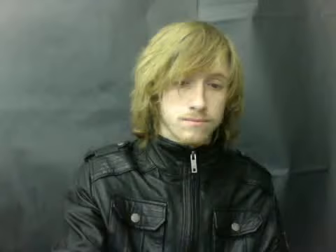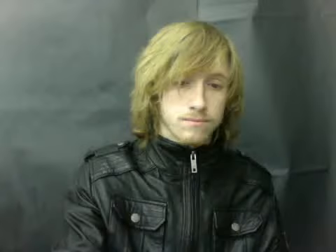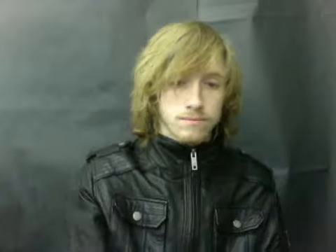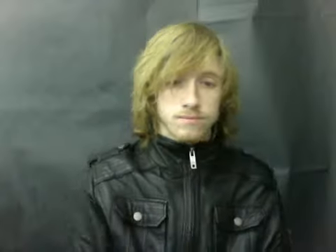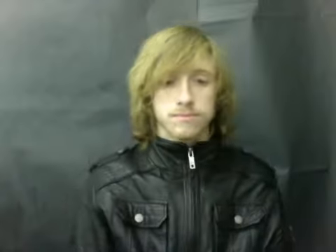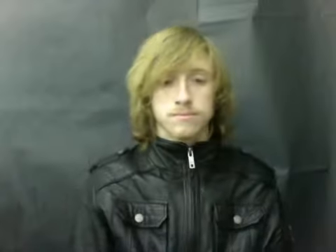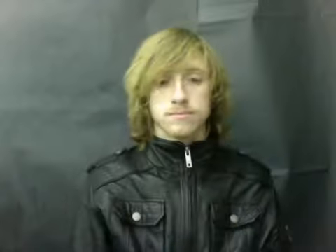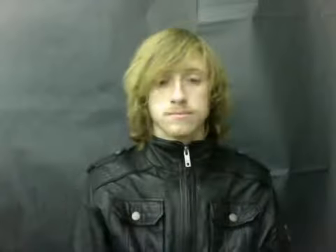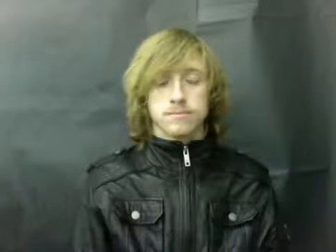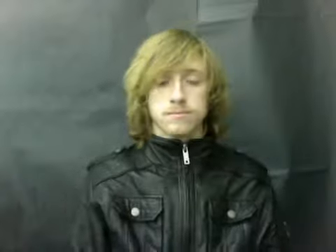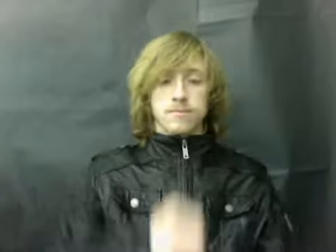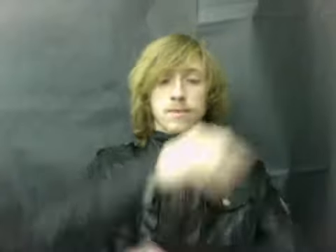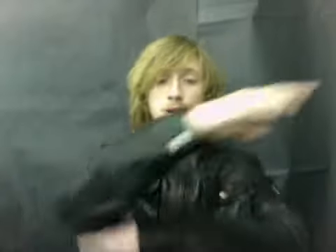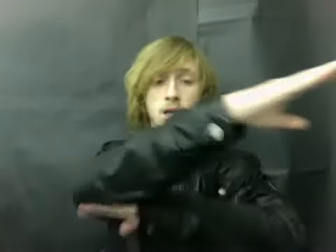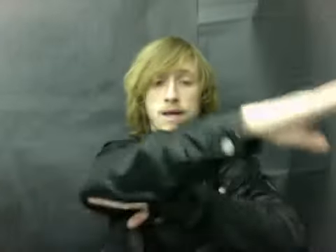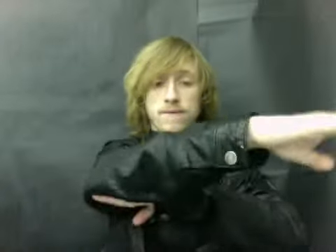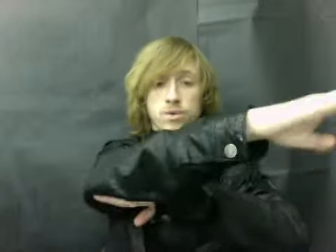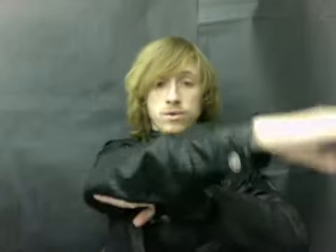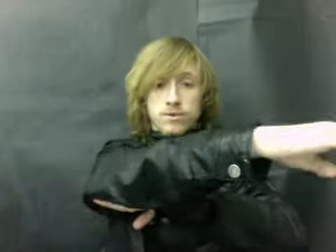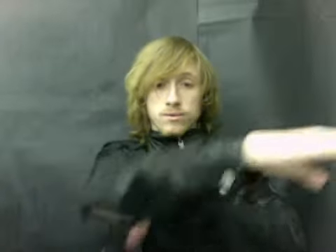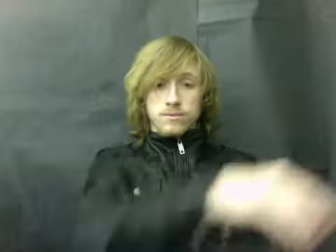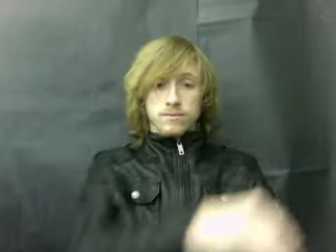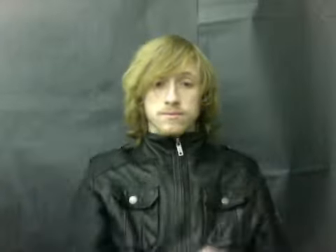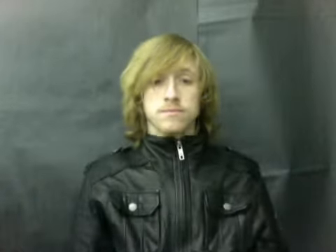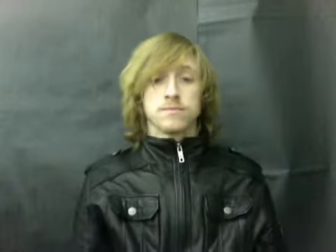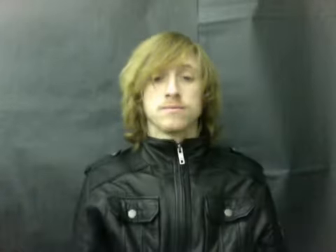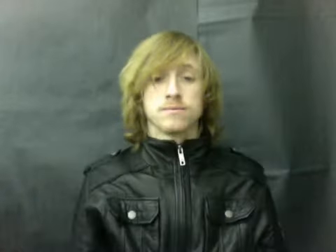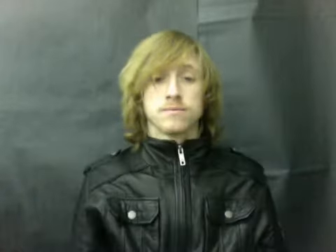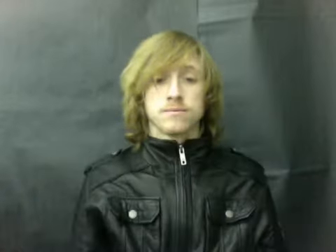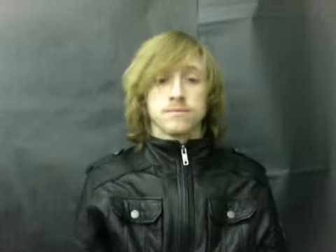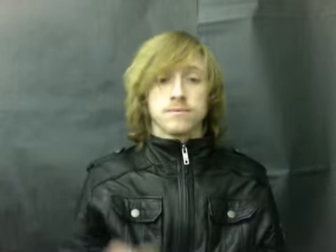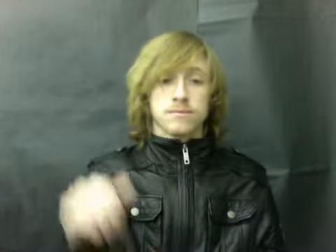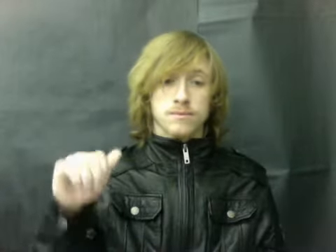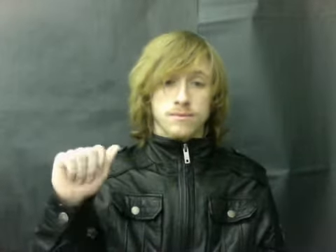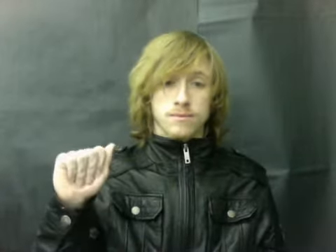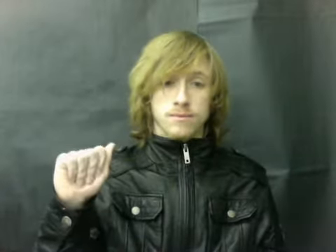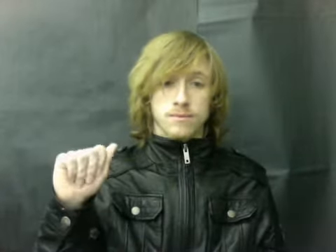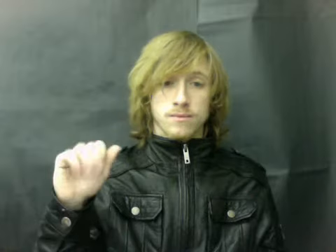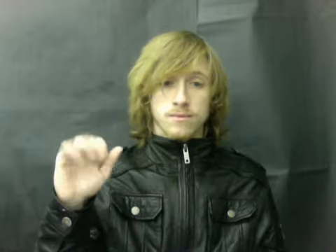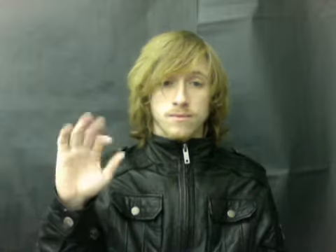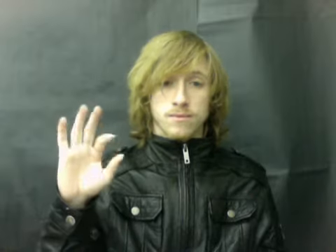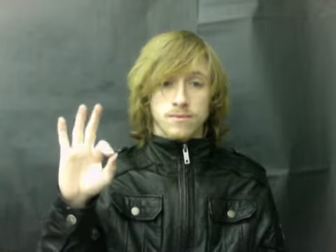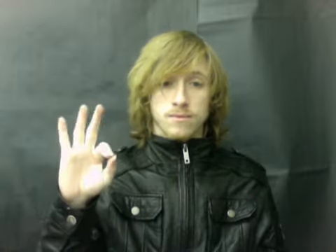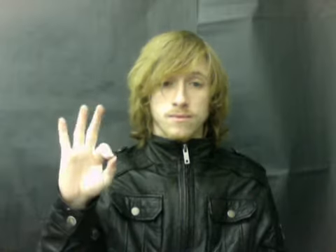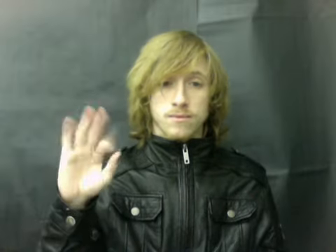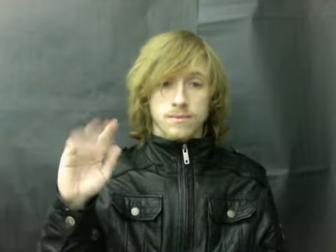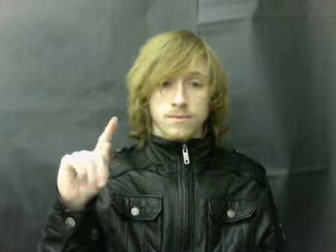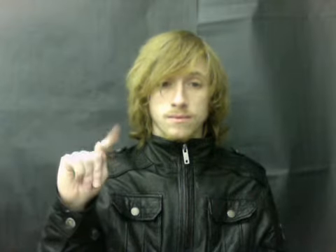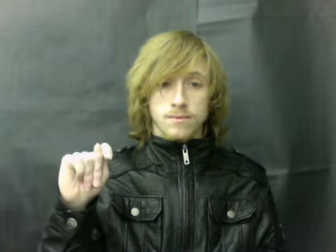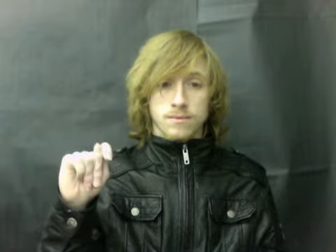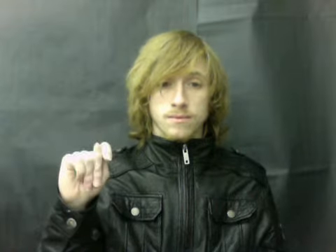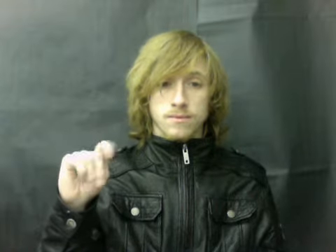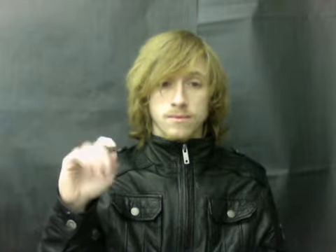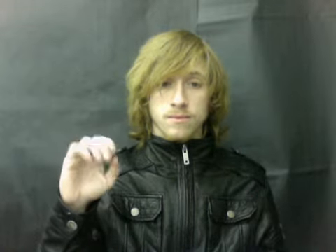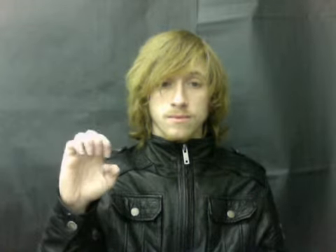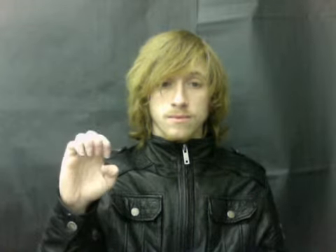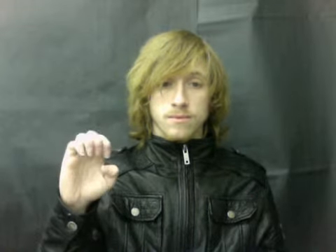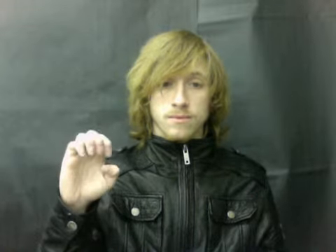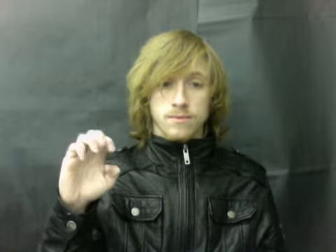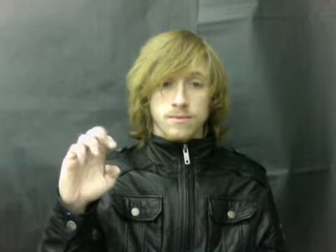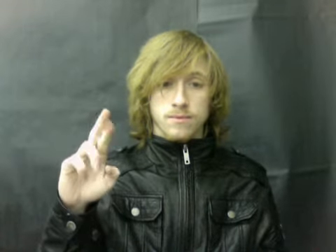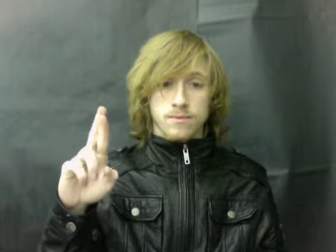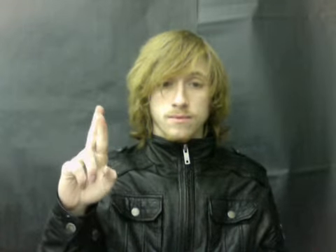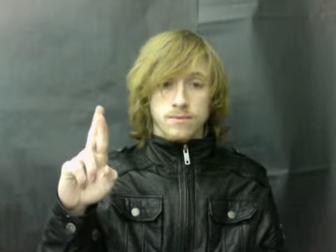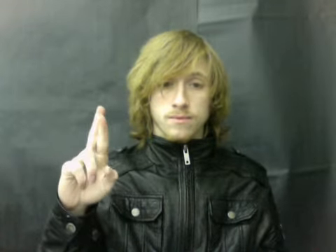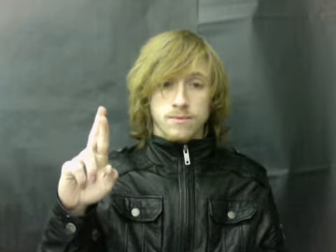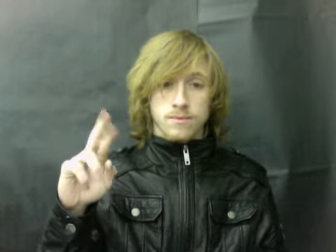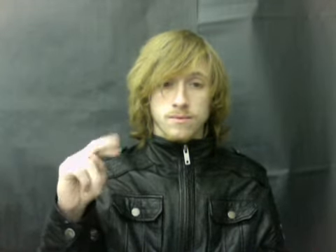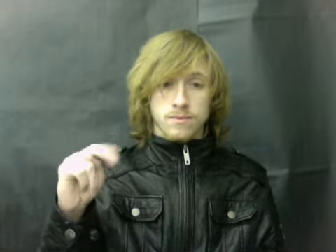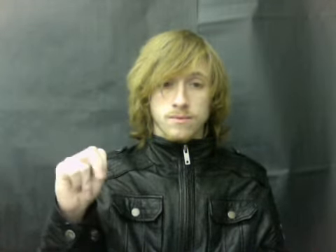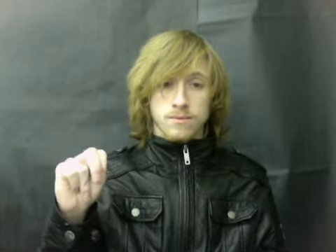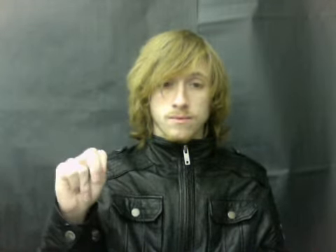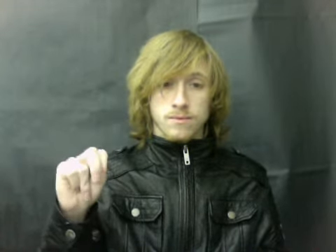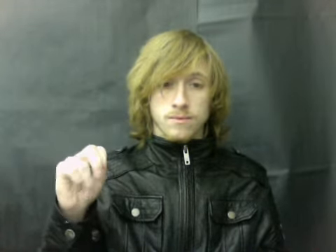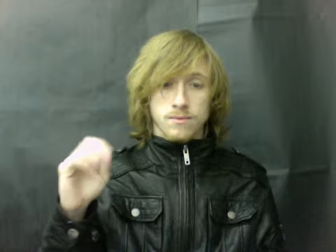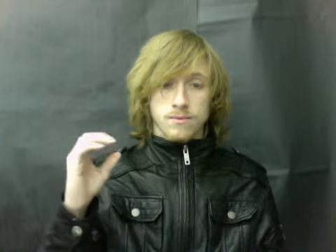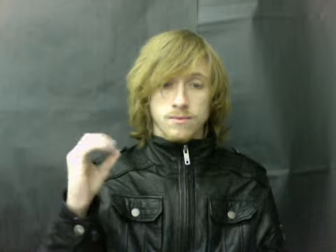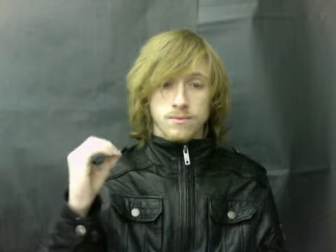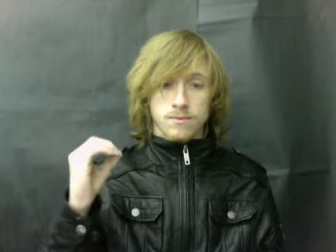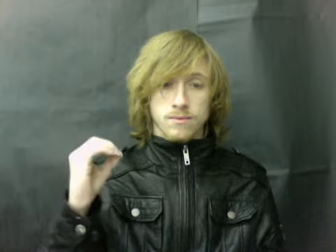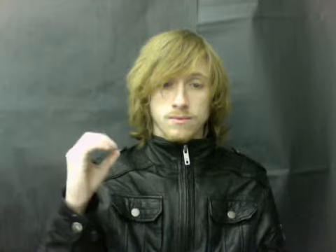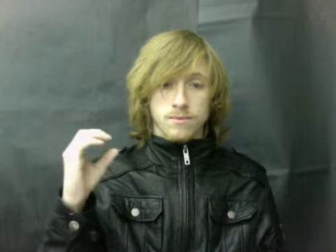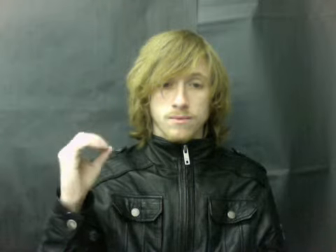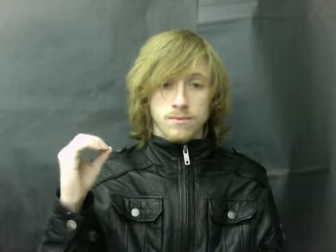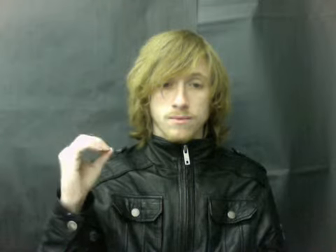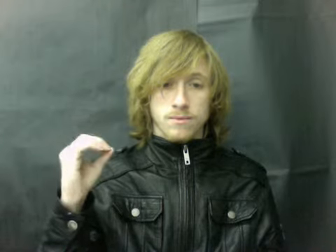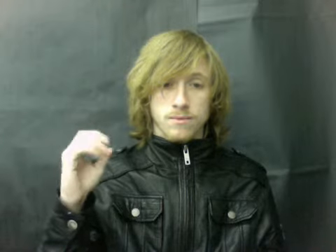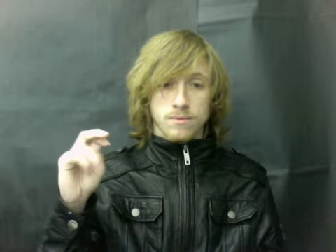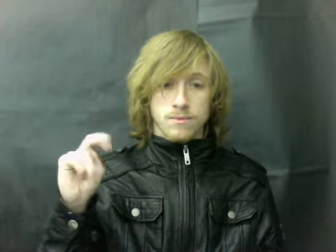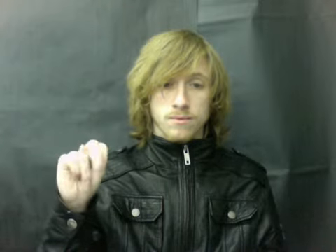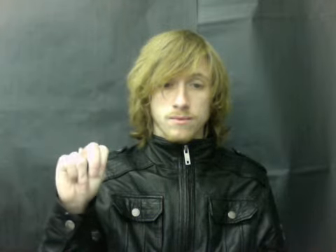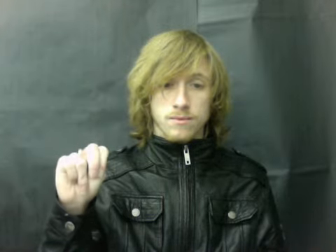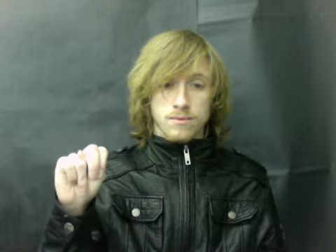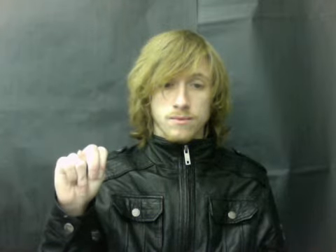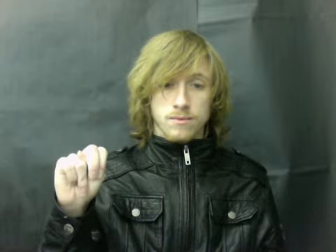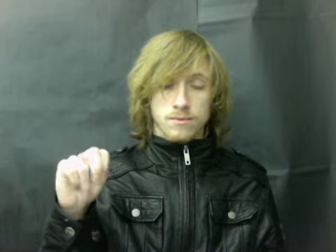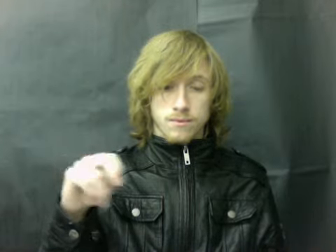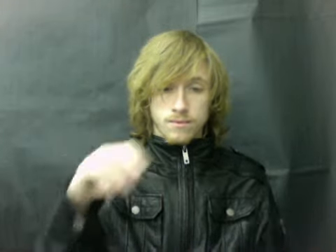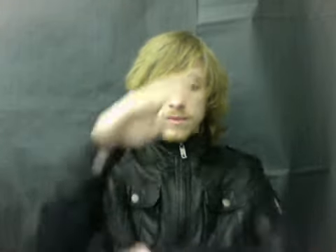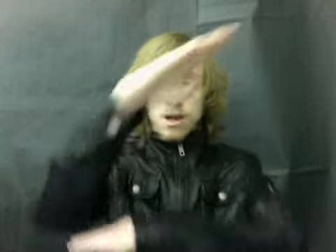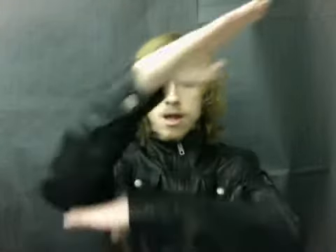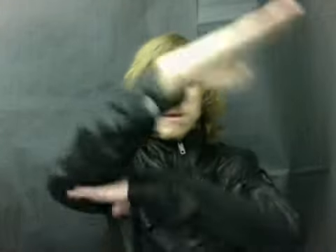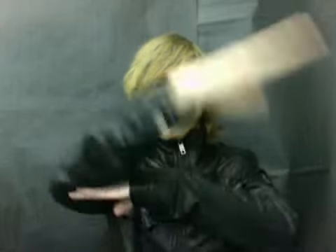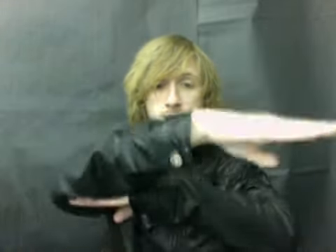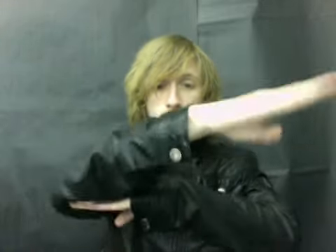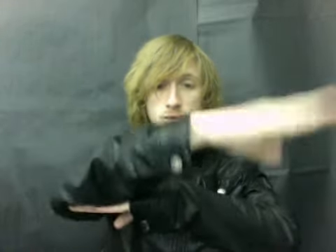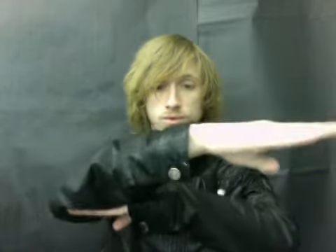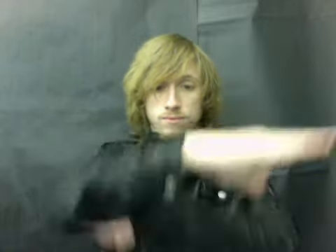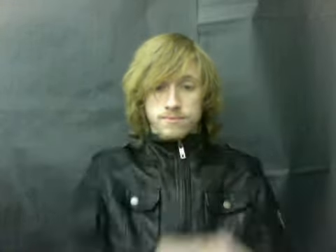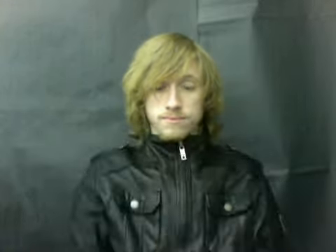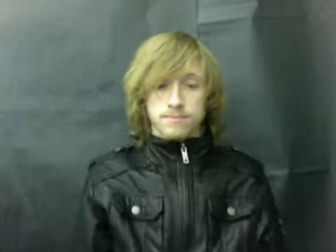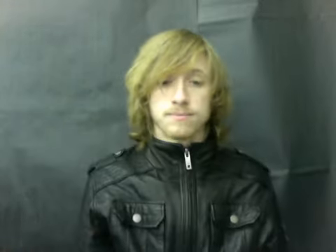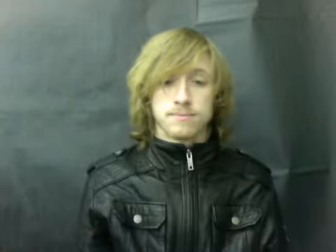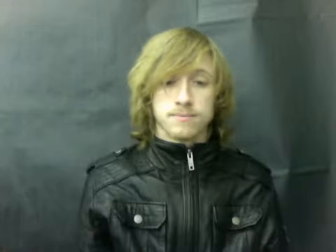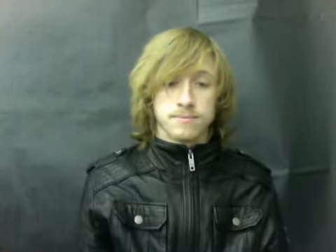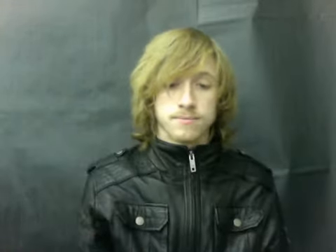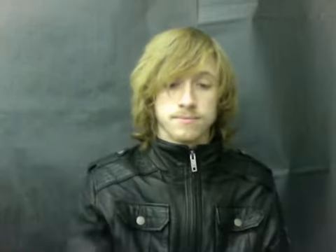afternoon